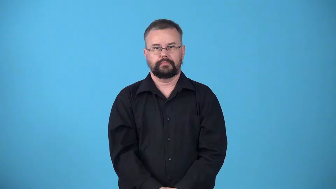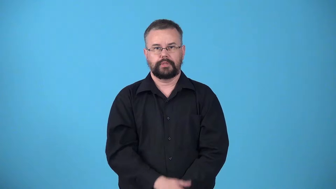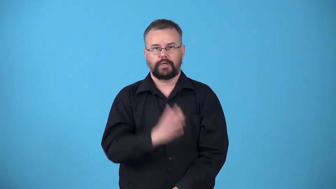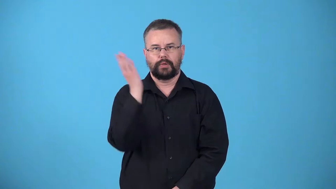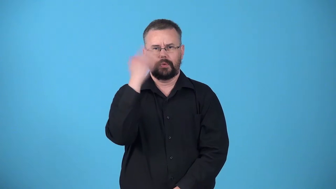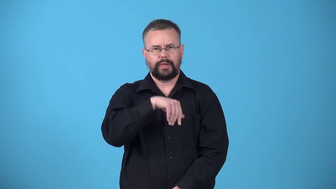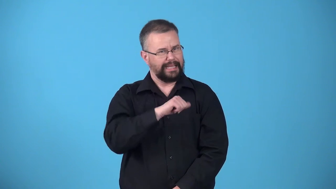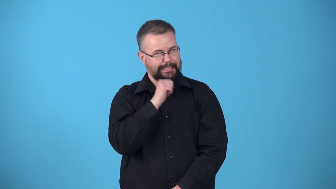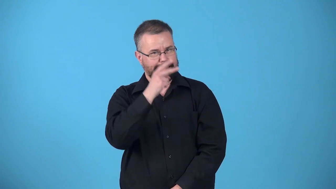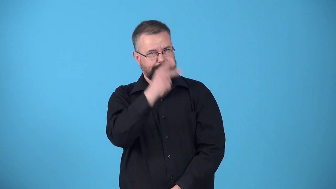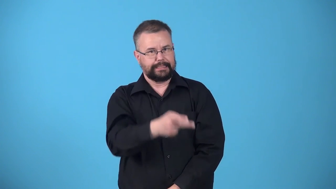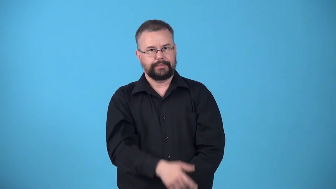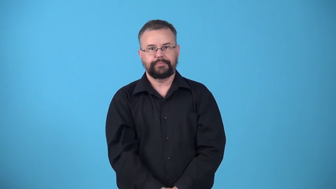unobserved